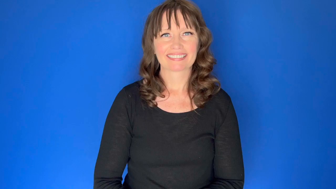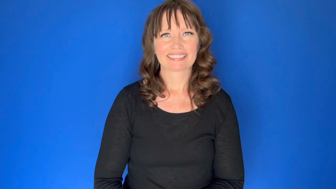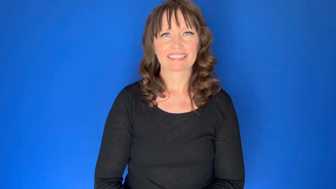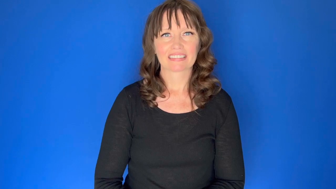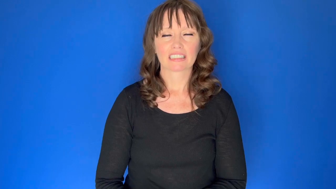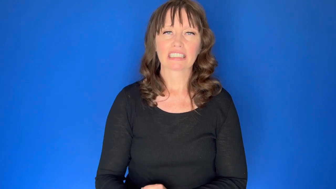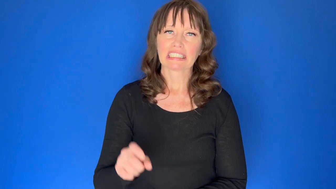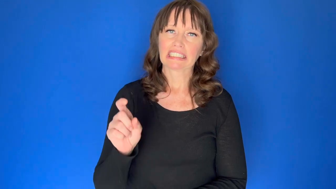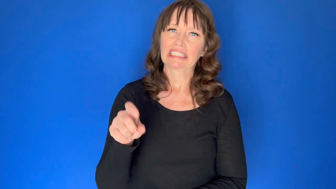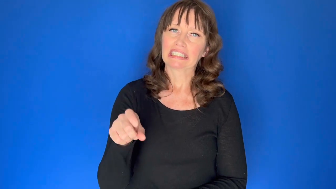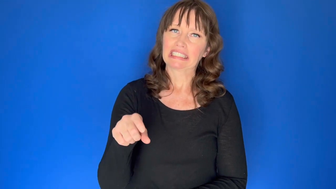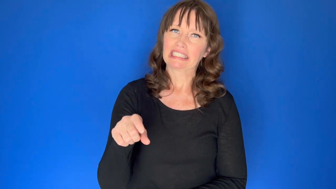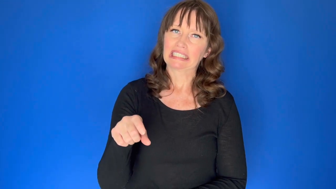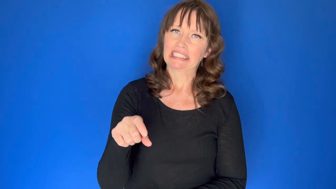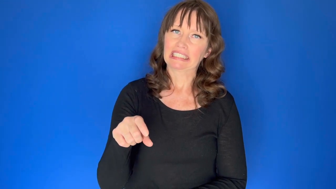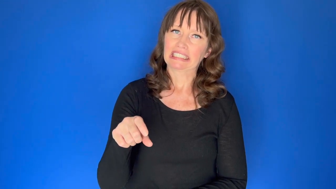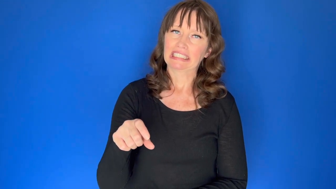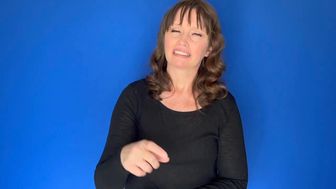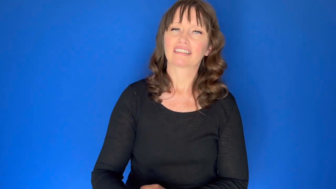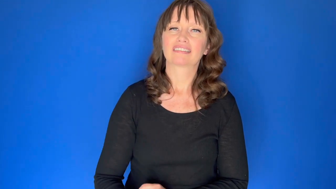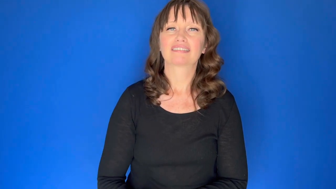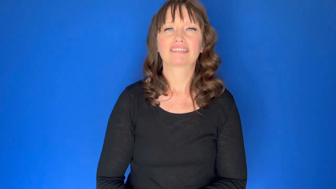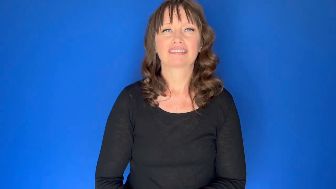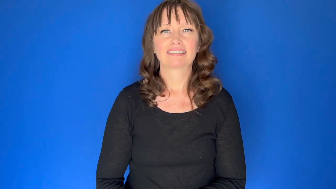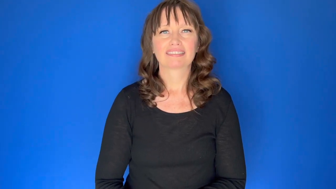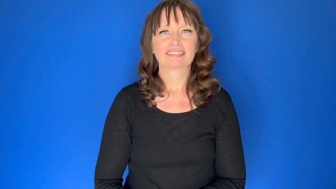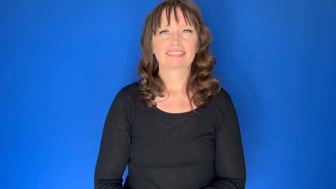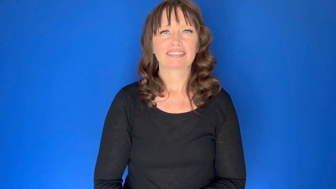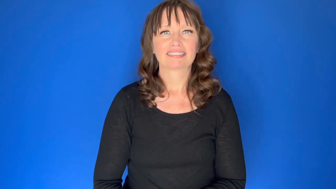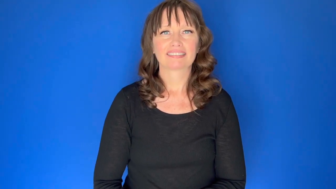need repeats